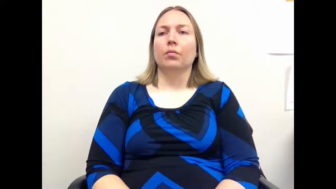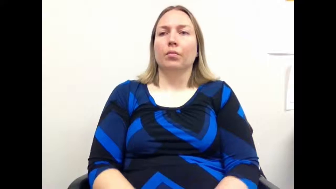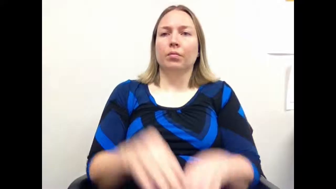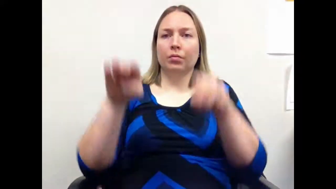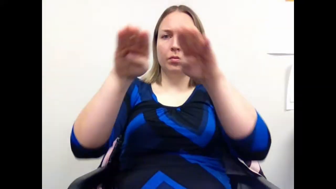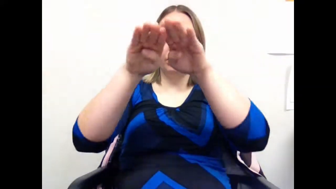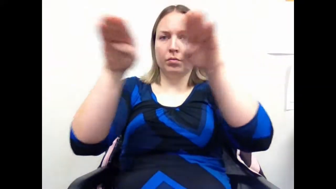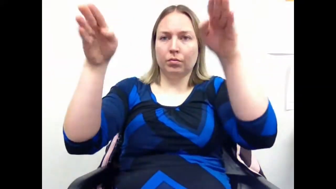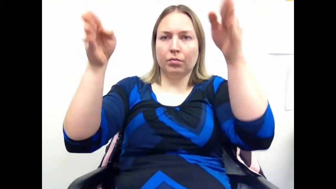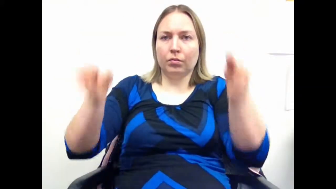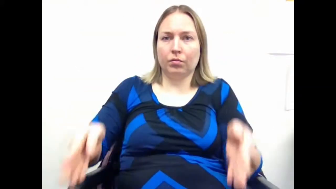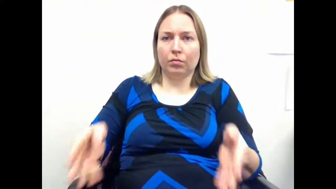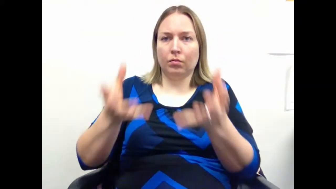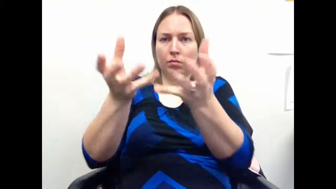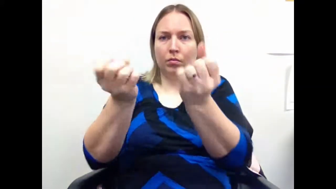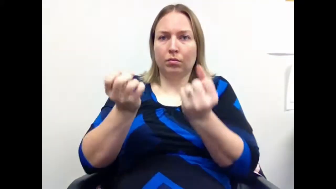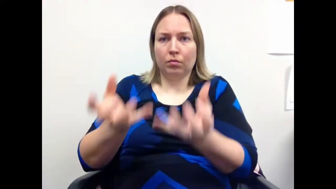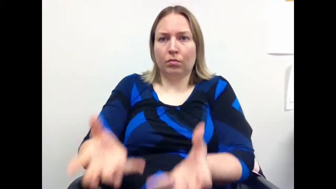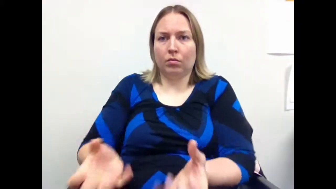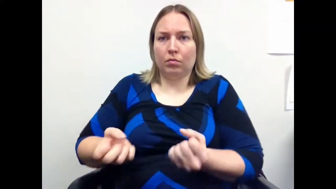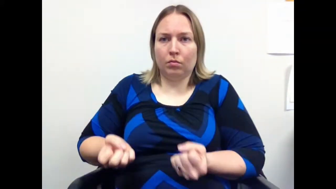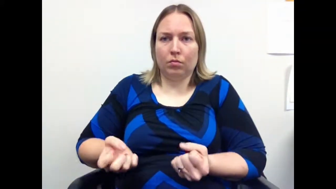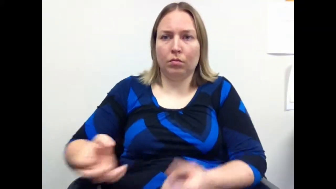DRESSER